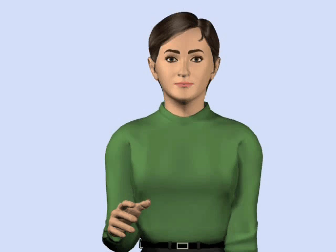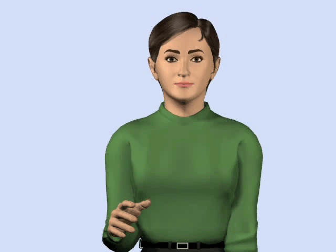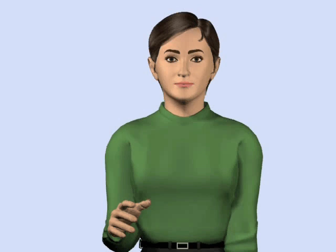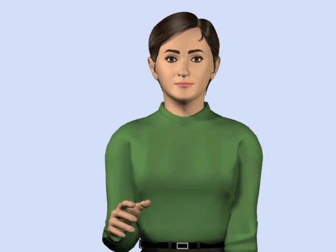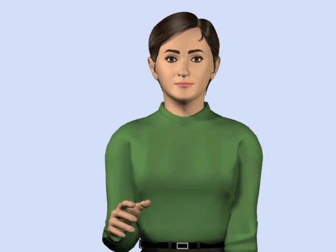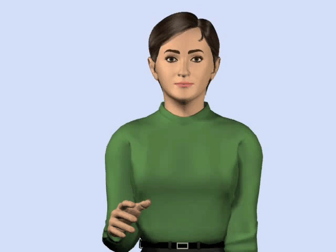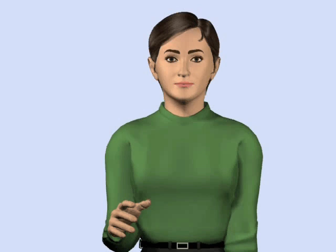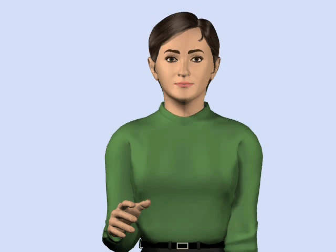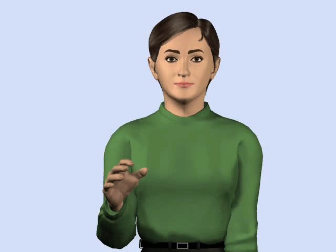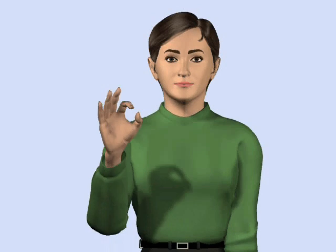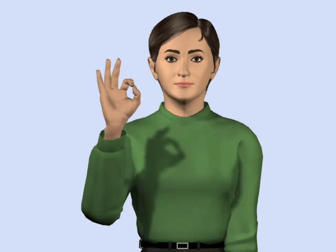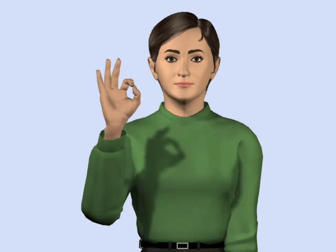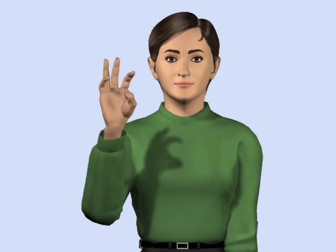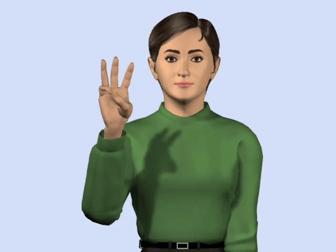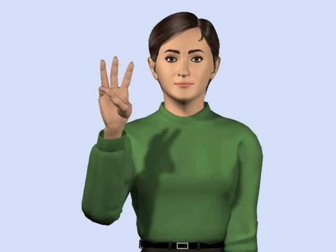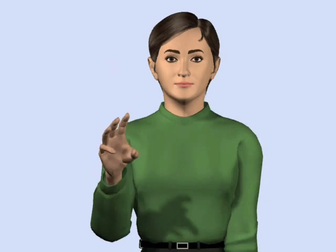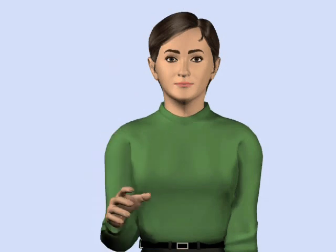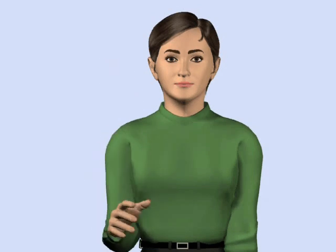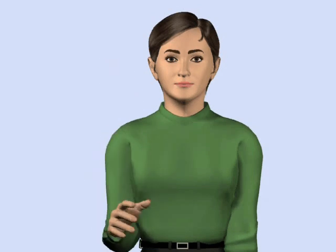Fort Wayne,IN